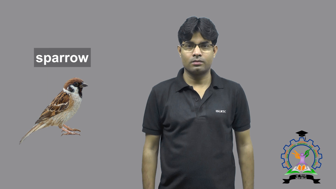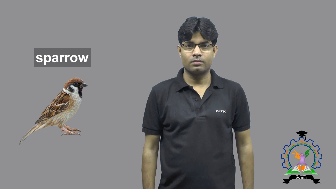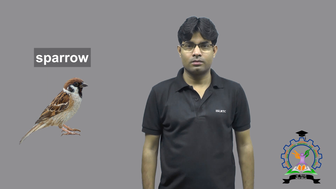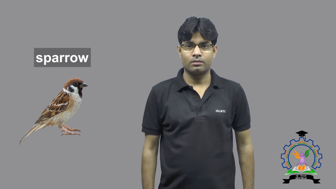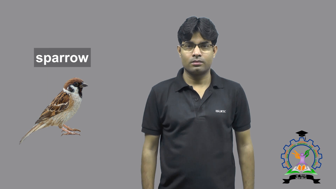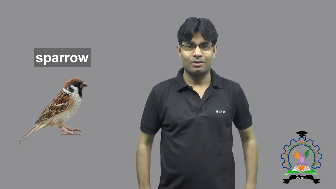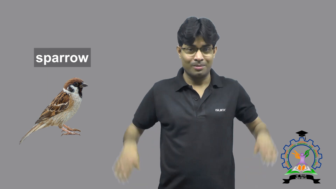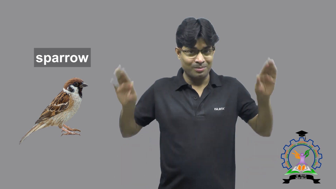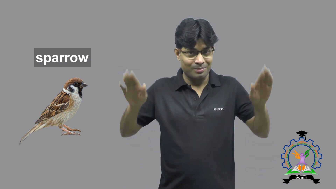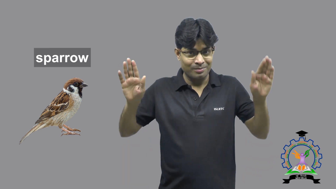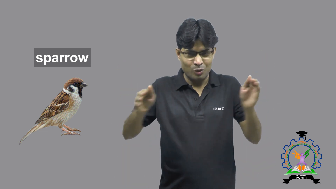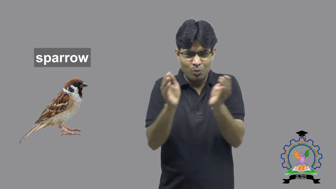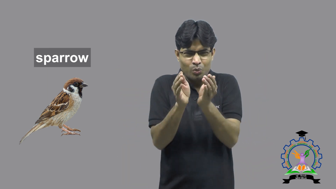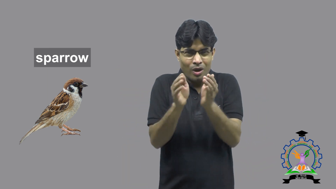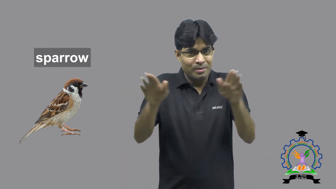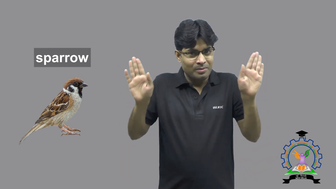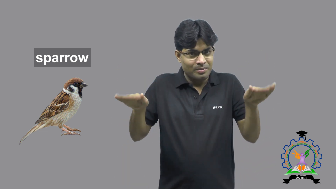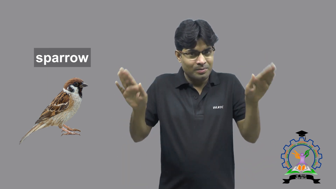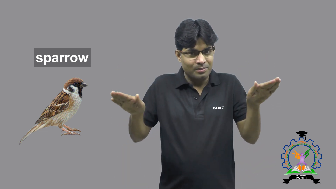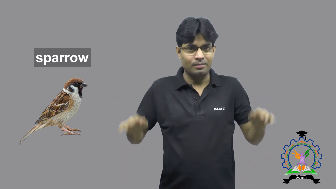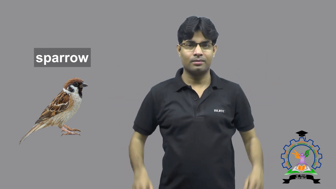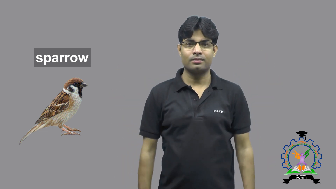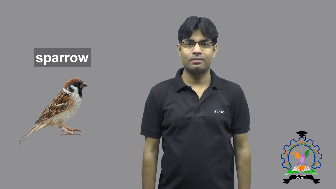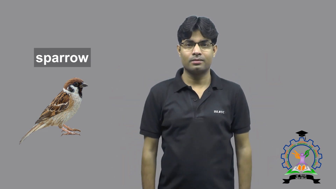sparrow